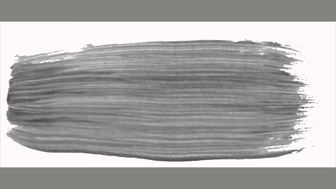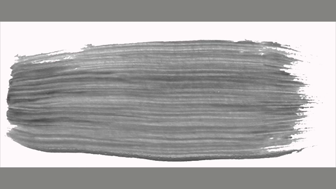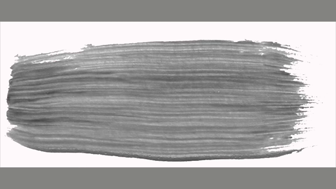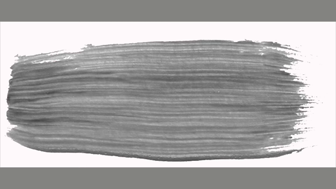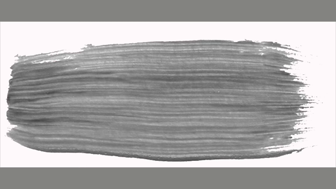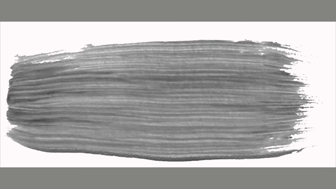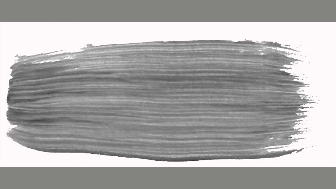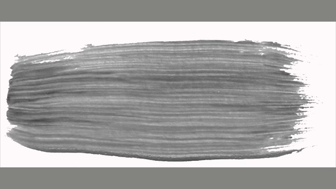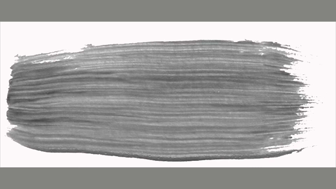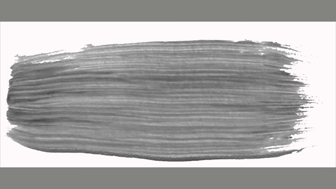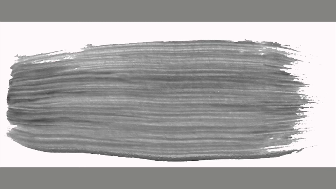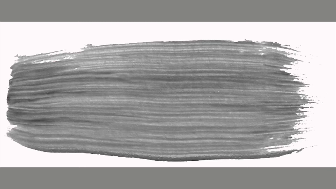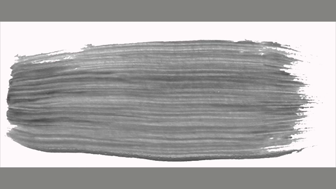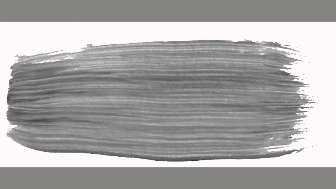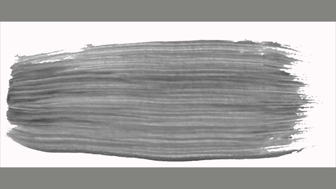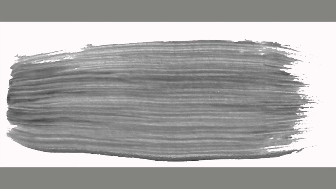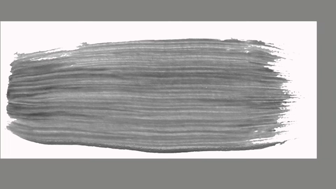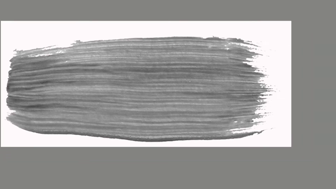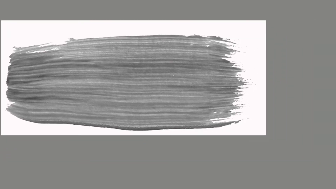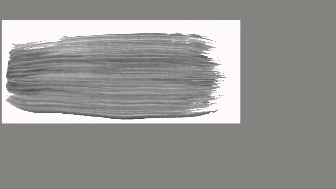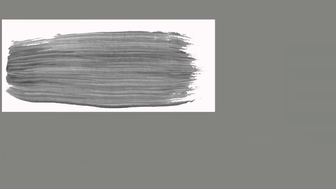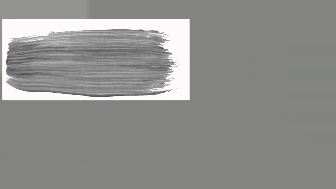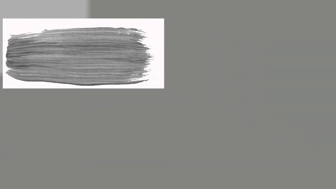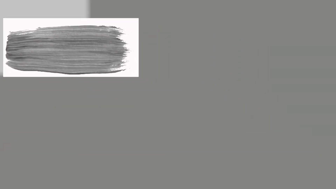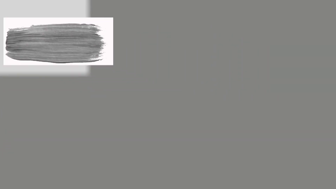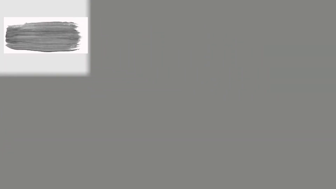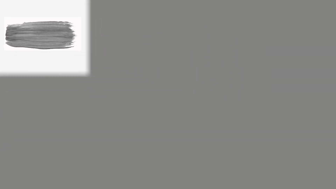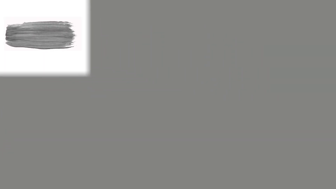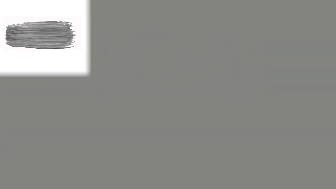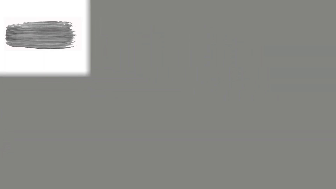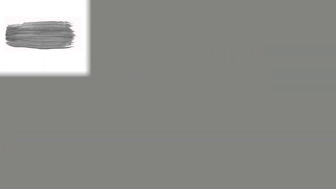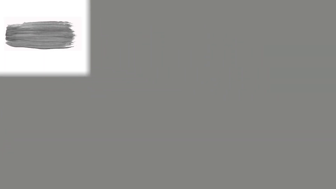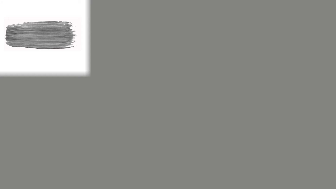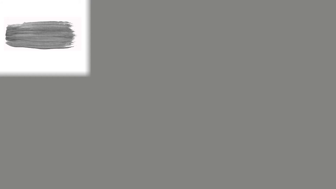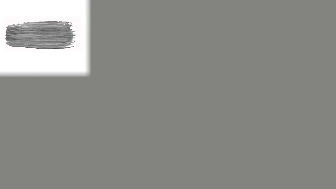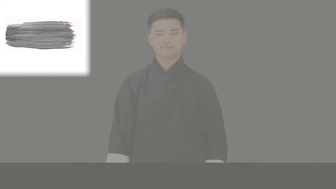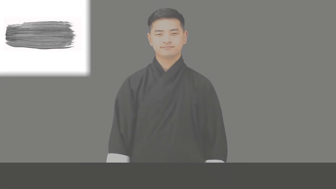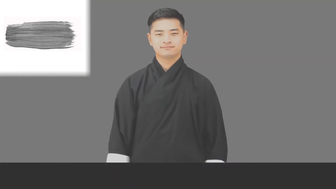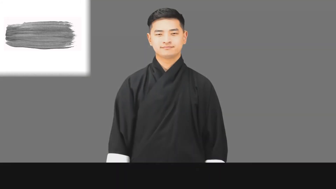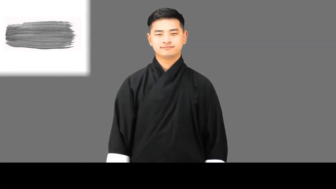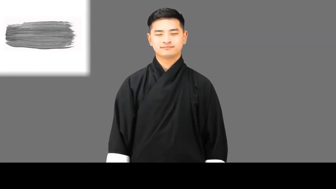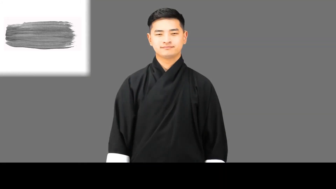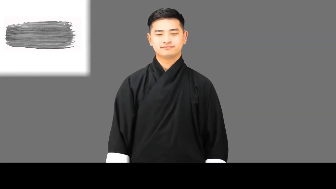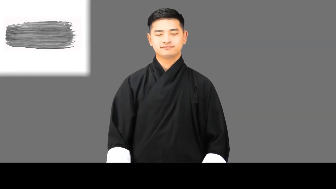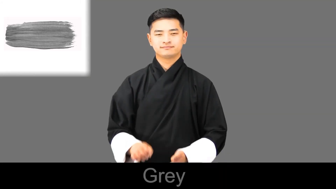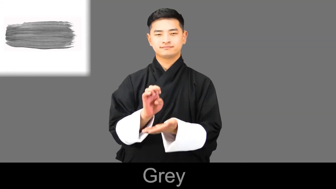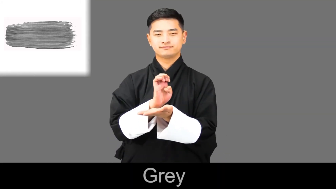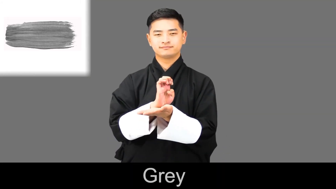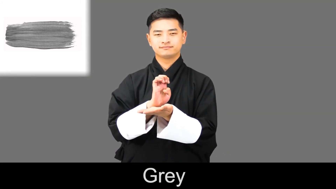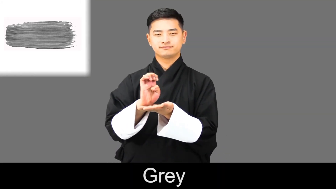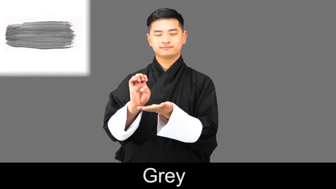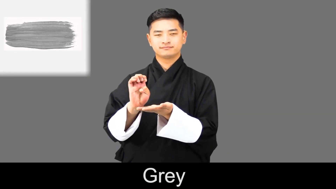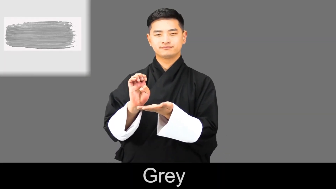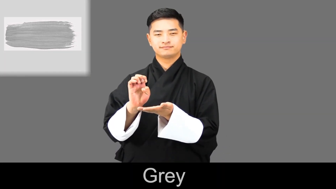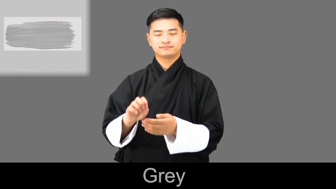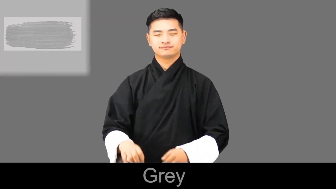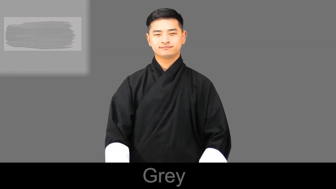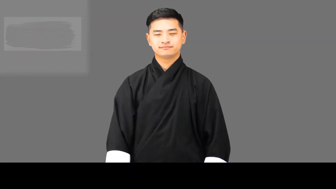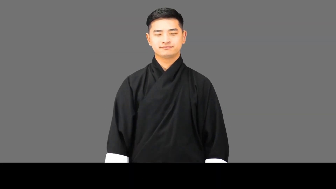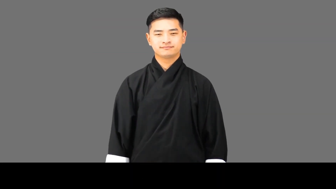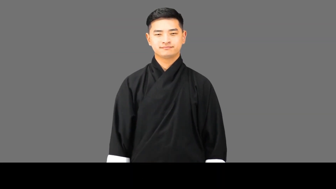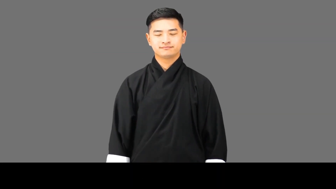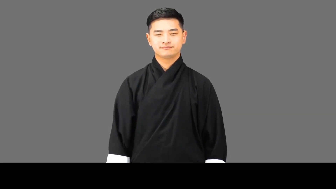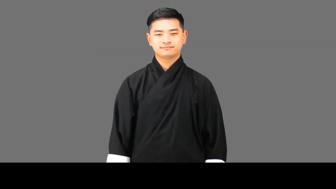Grey